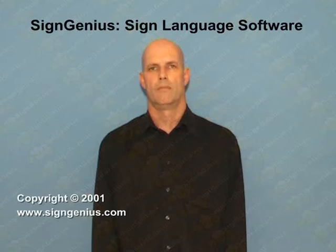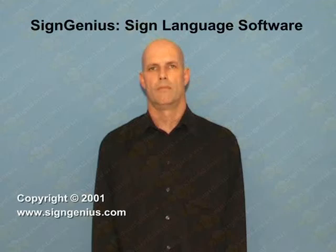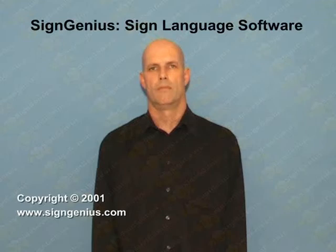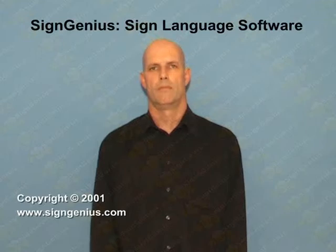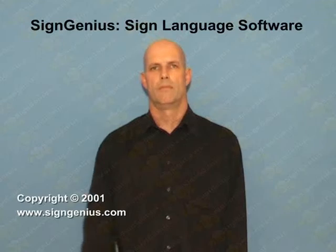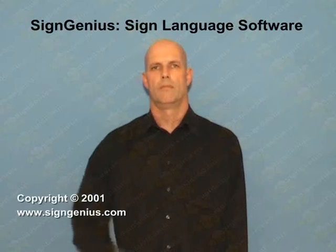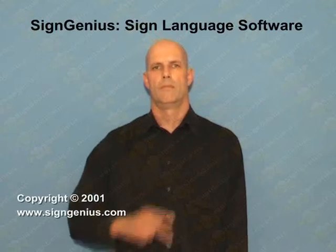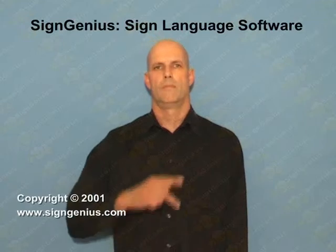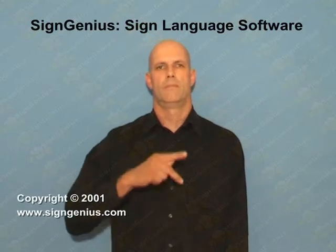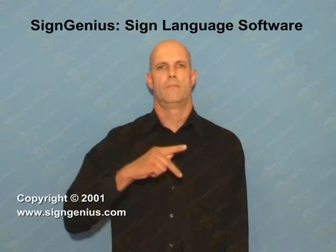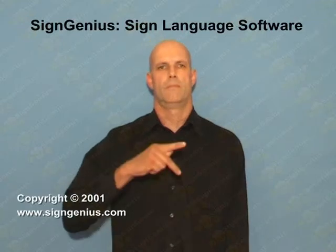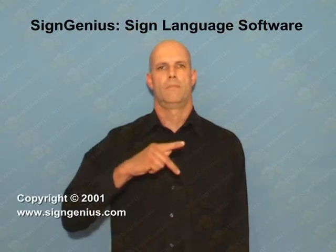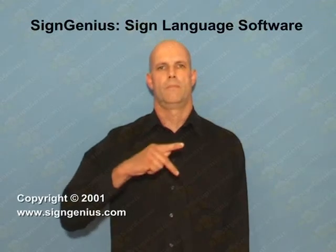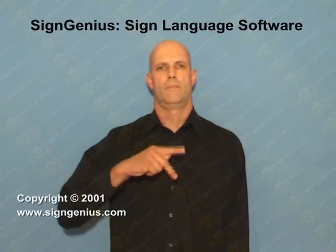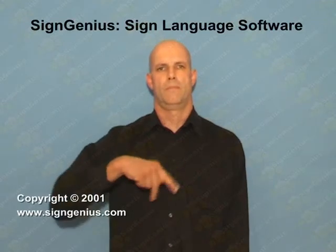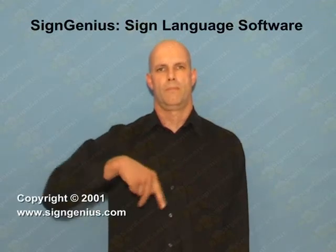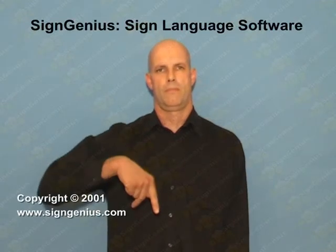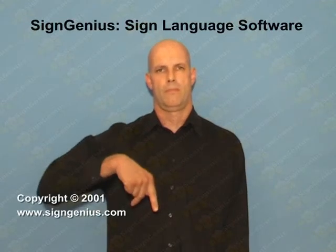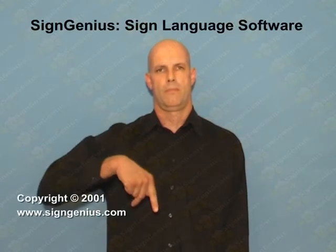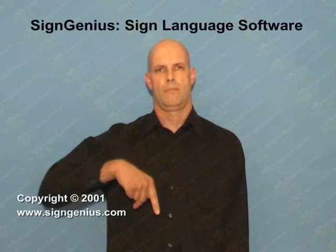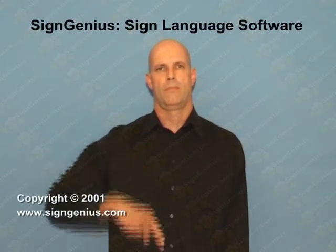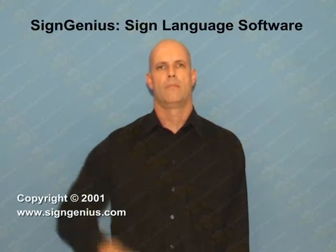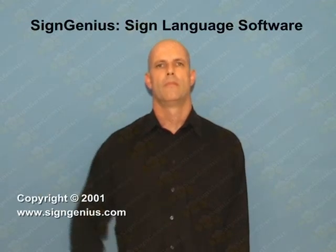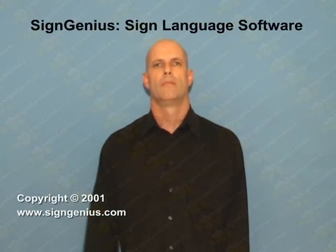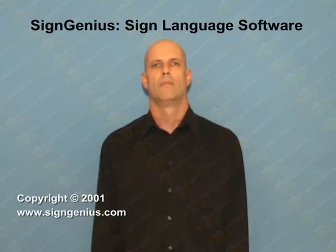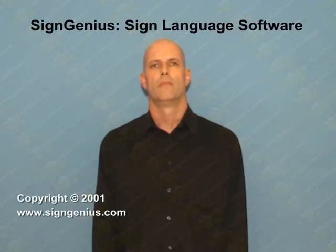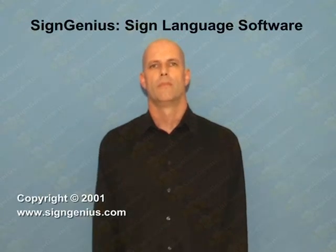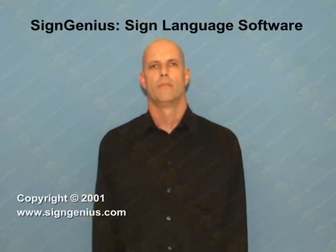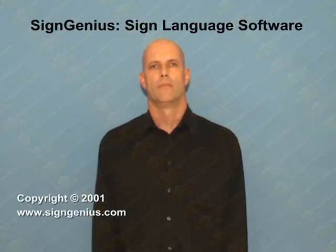P